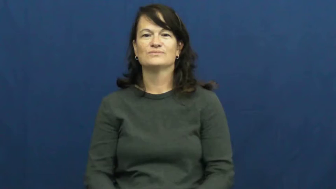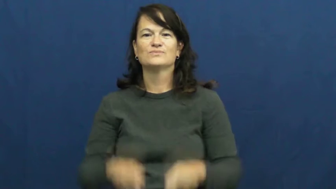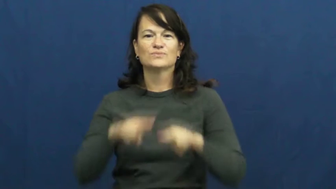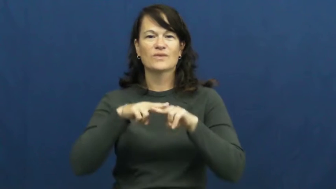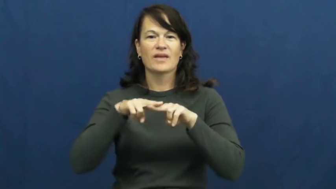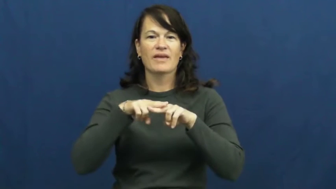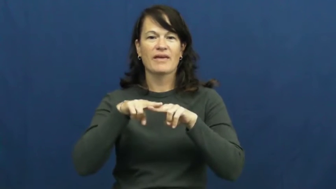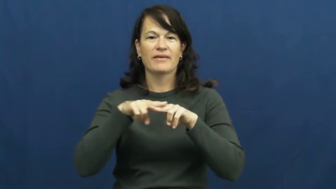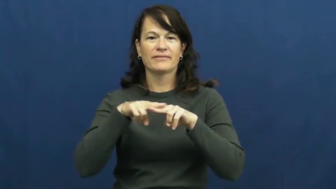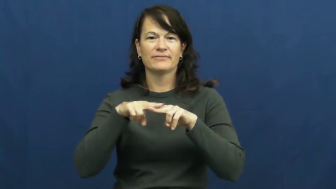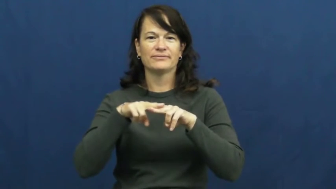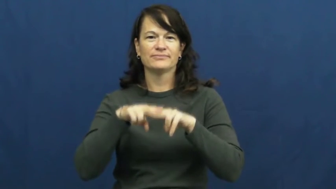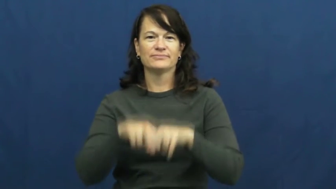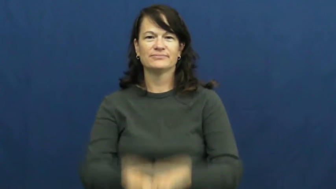trolley